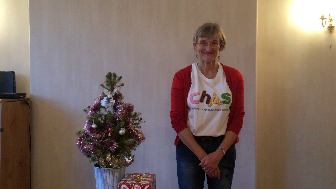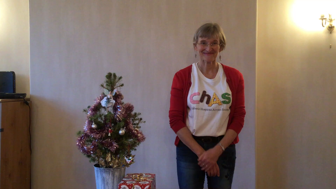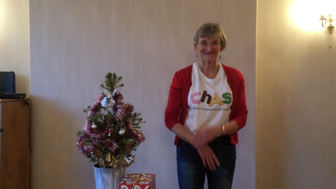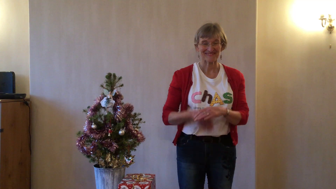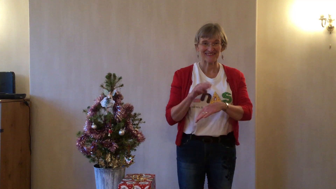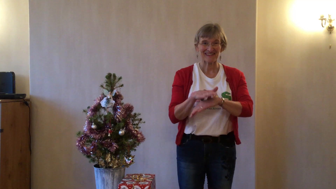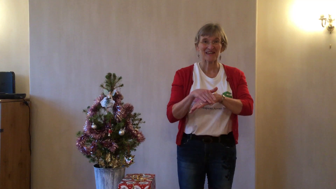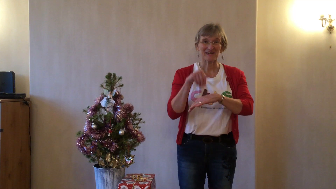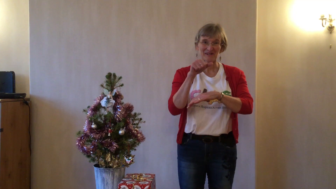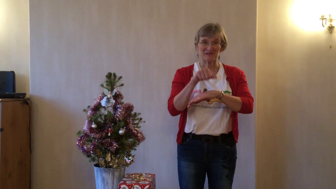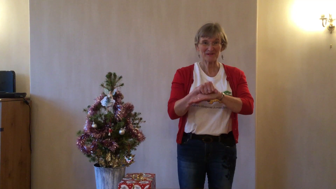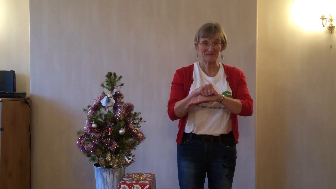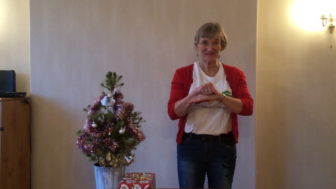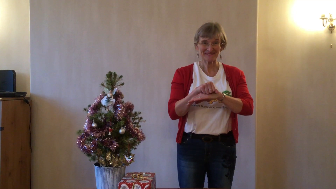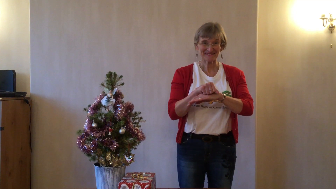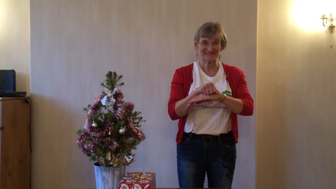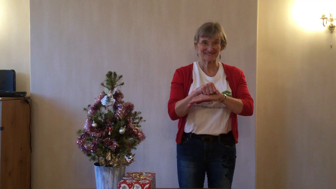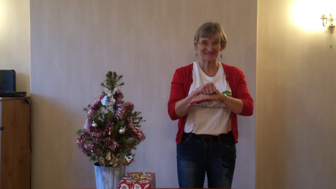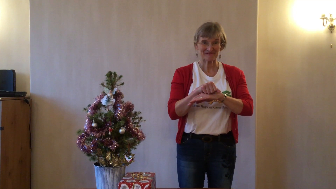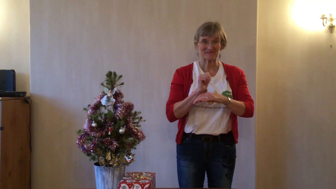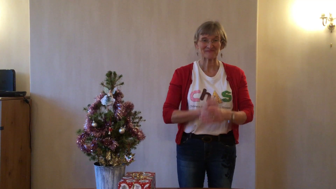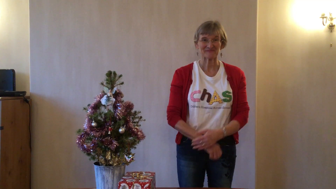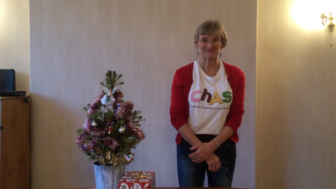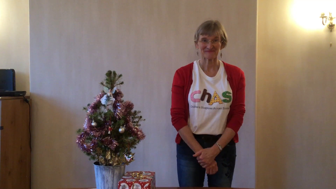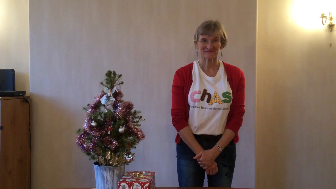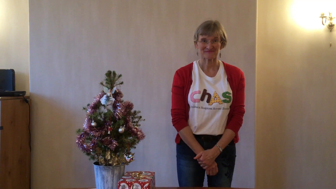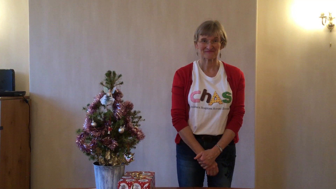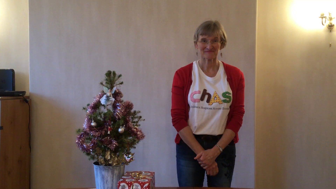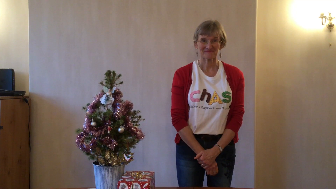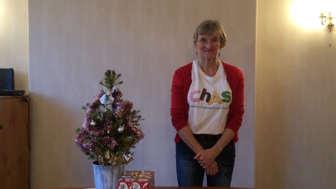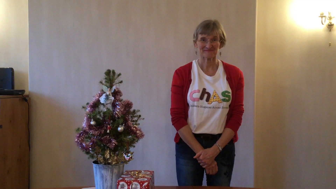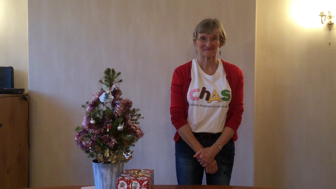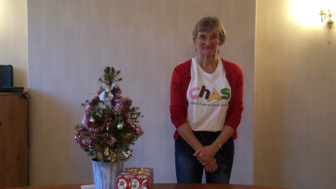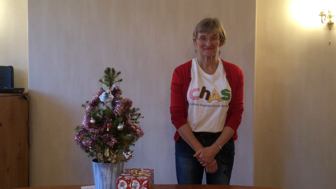Christmas